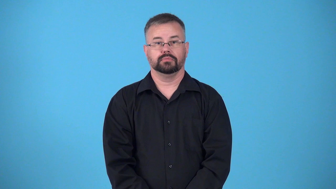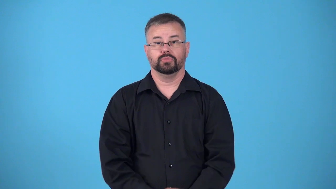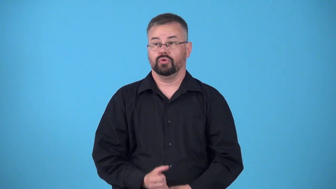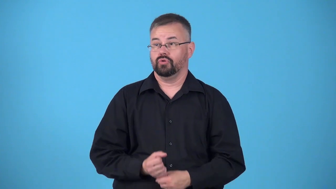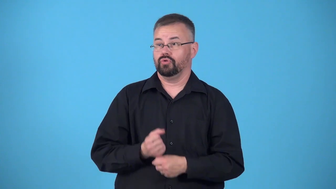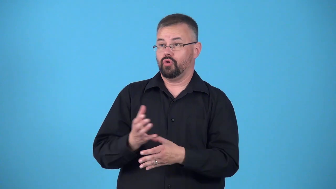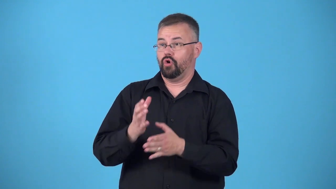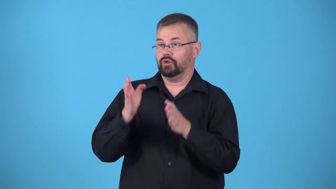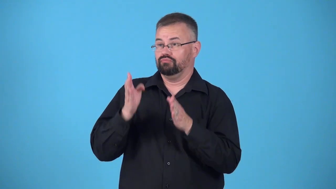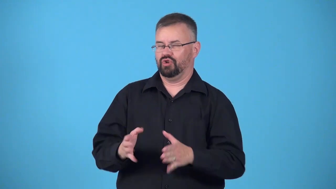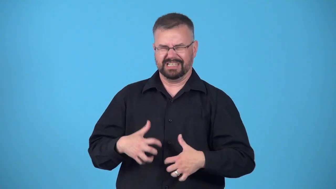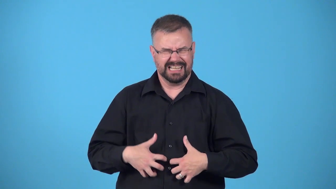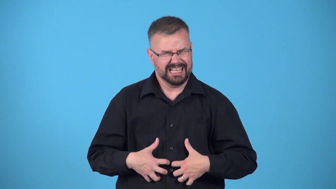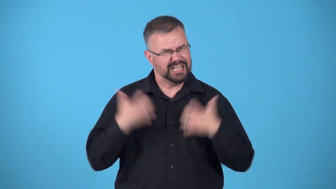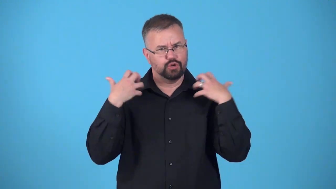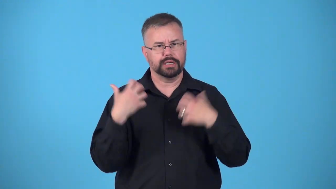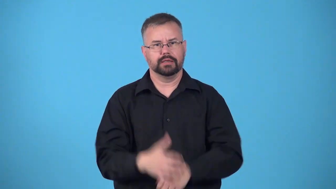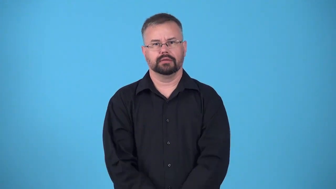set off